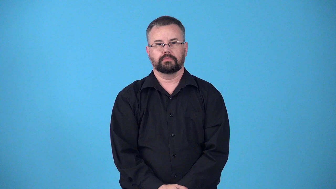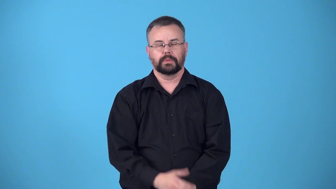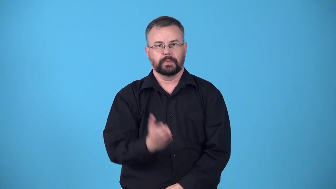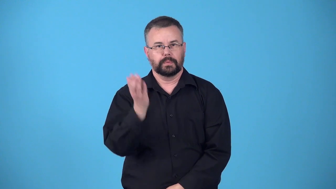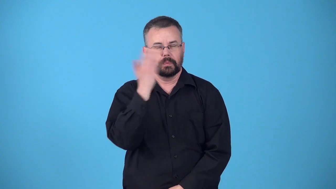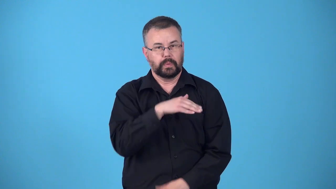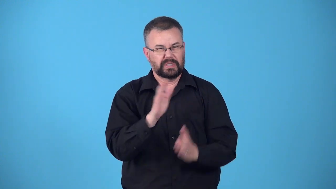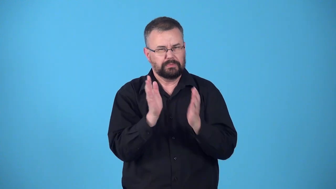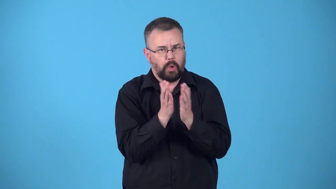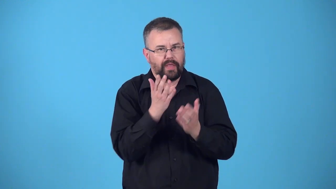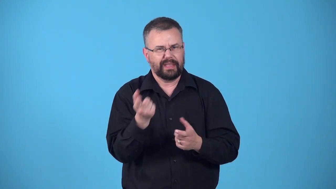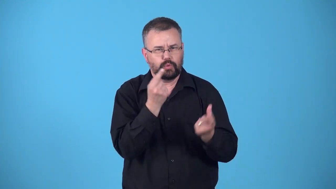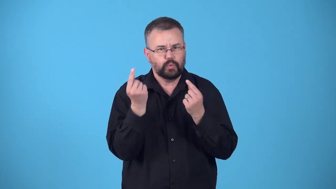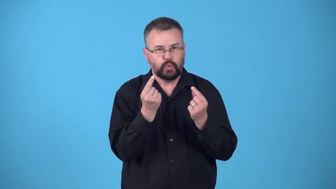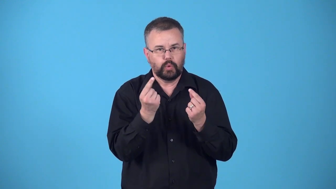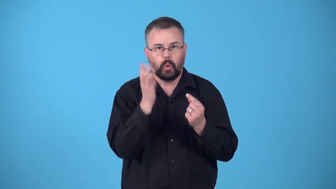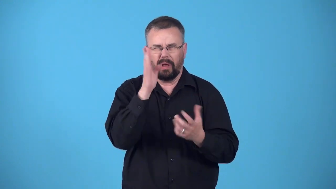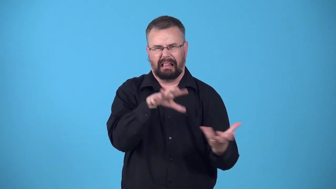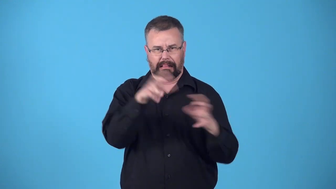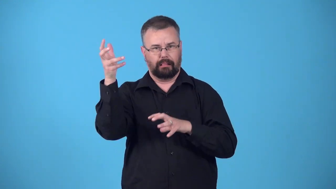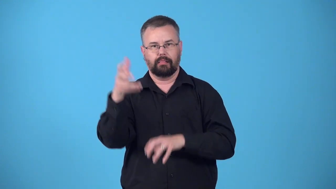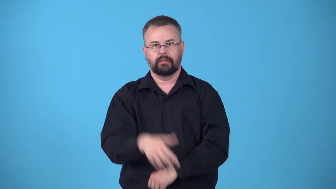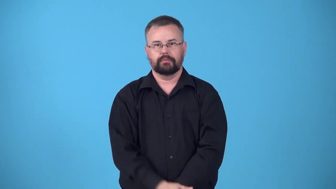devil is in the detail